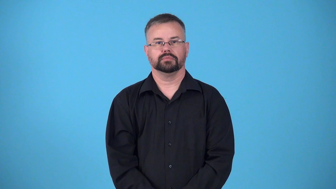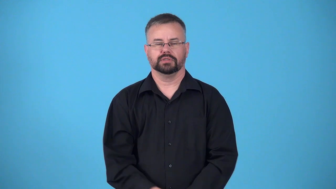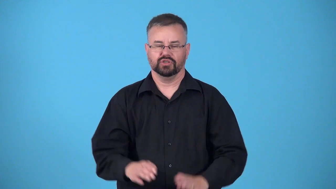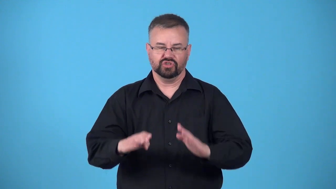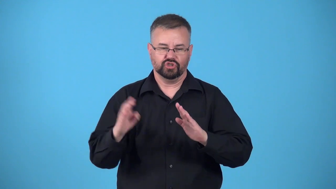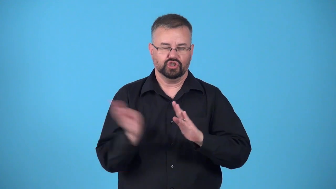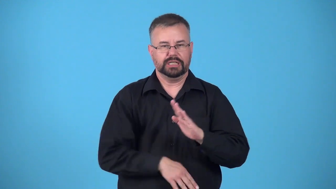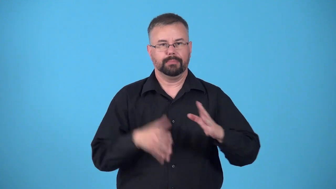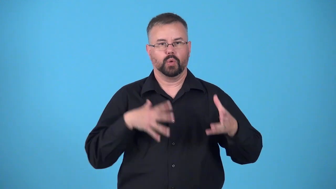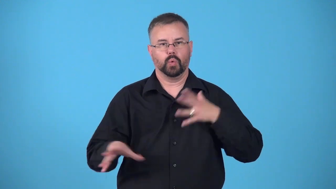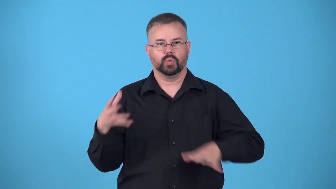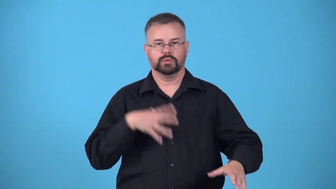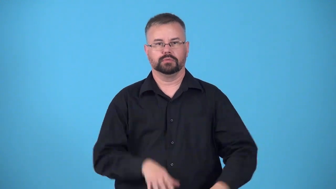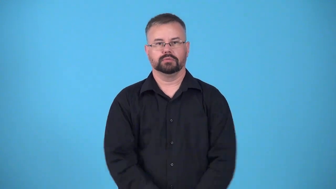slops